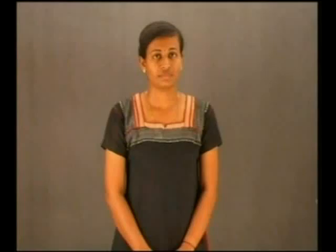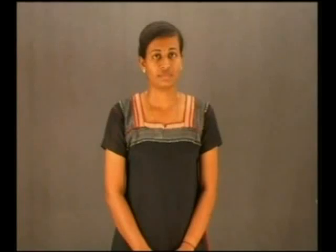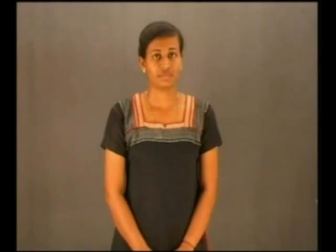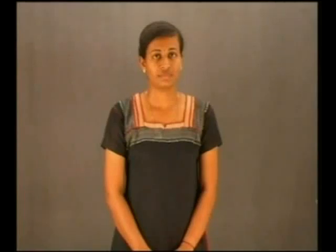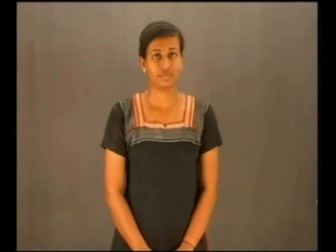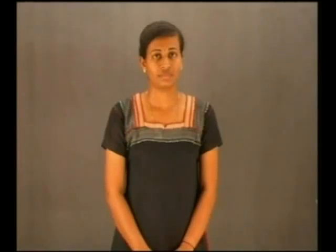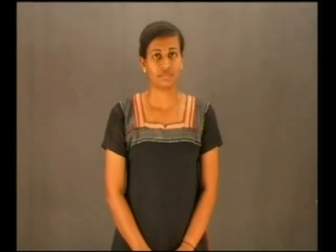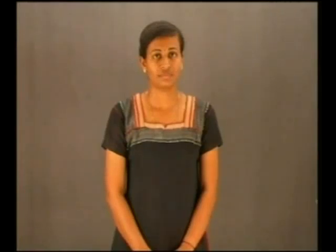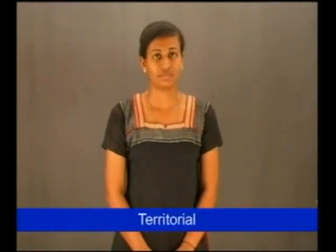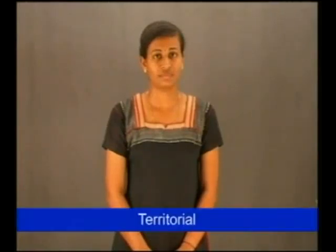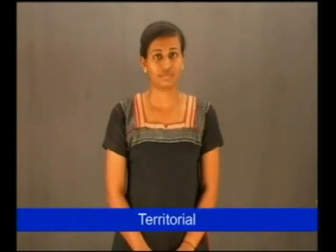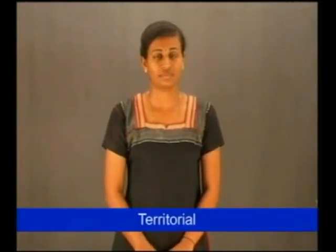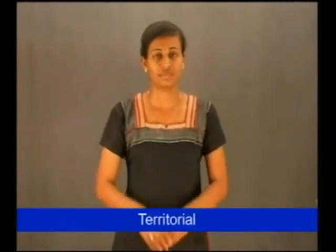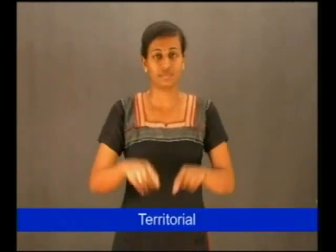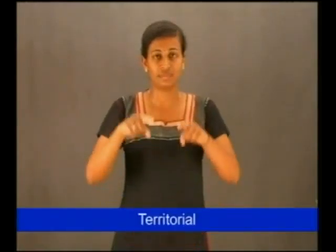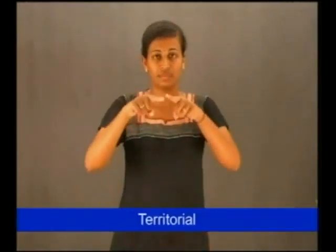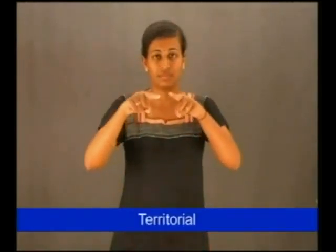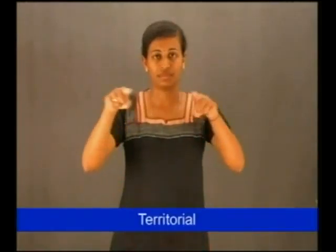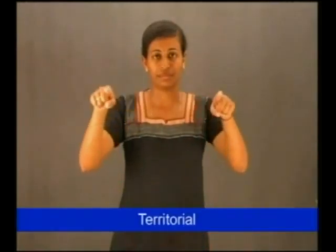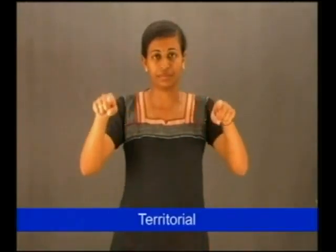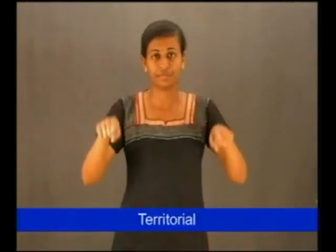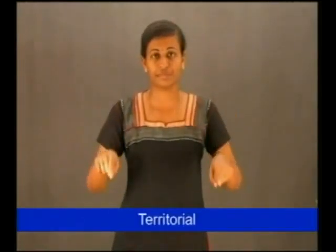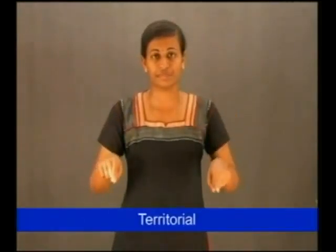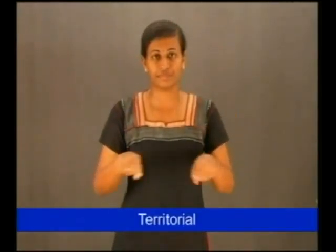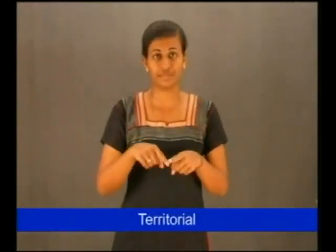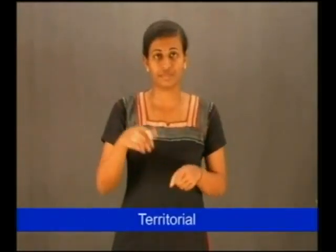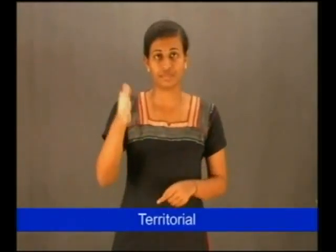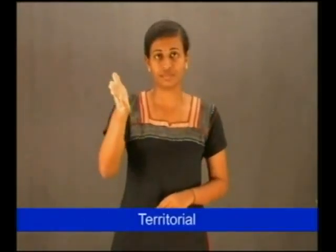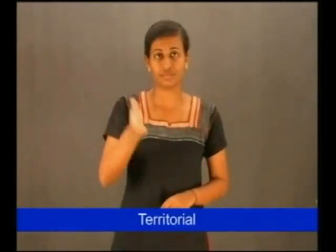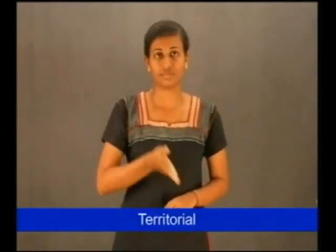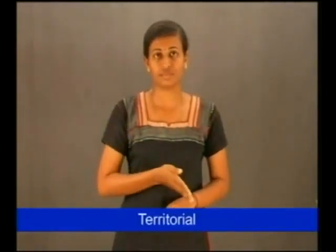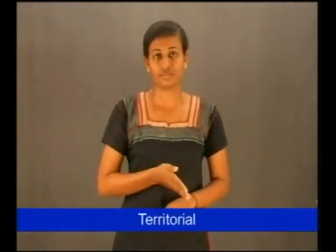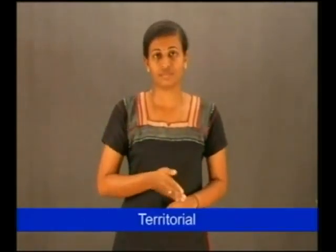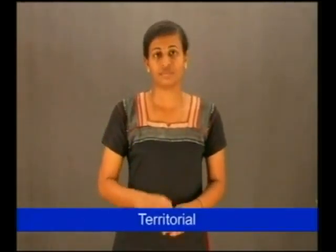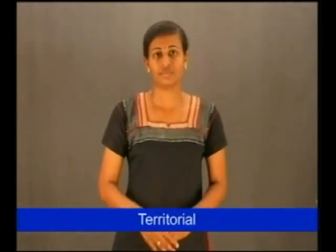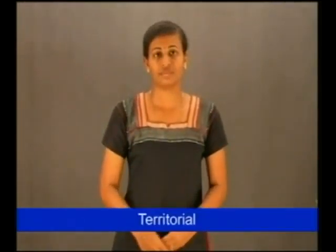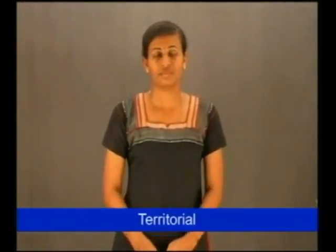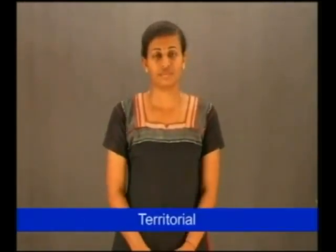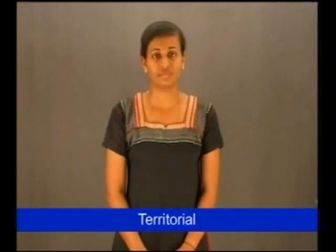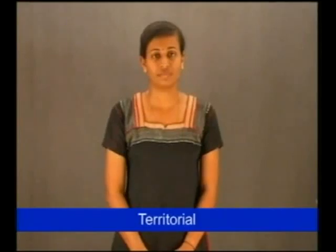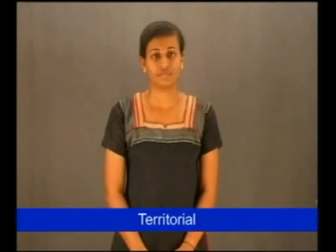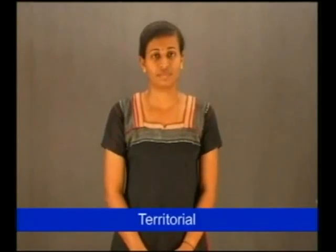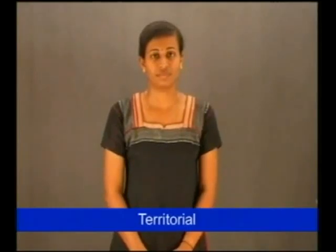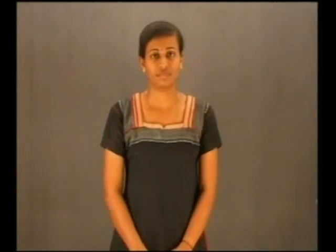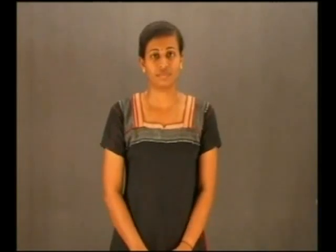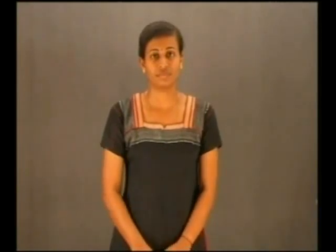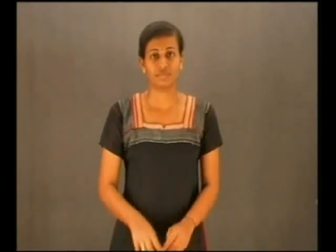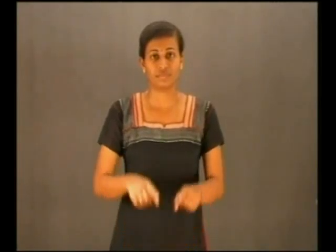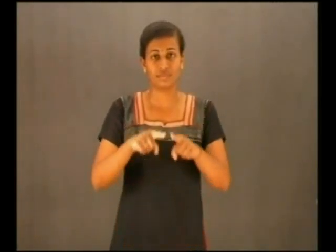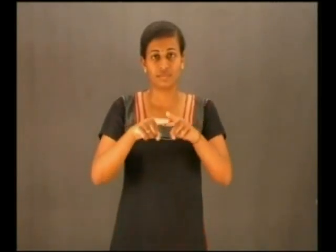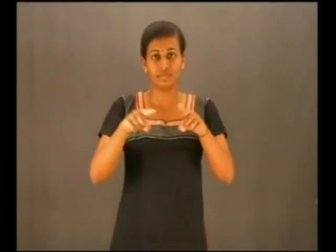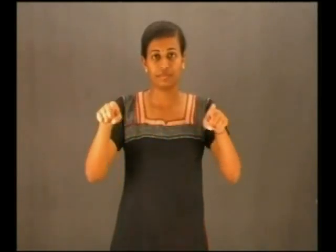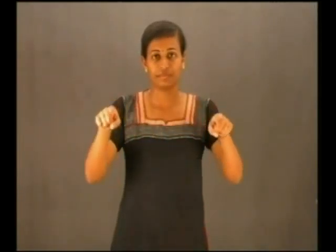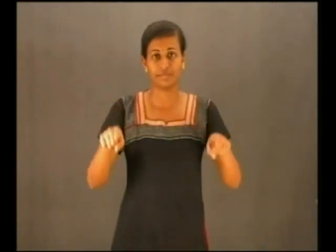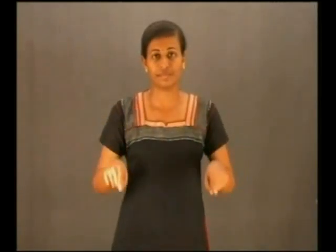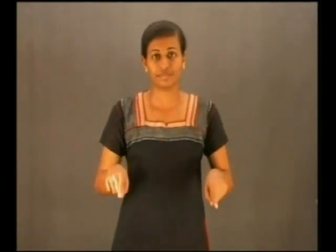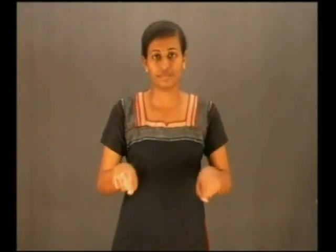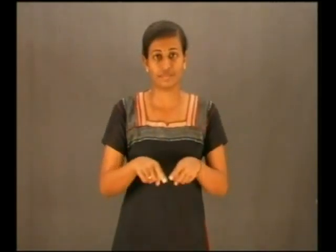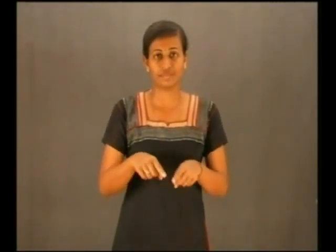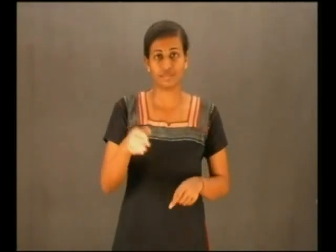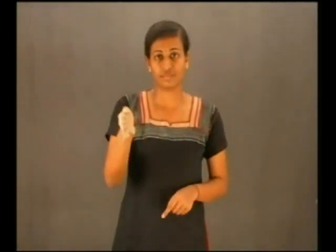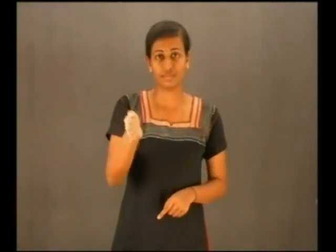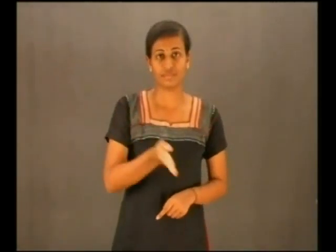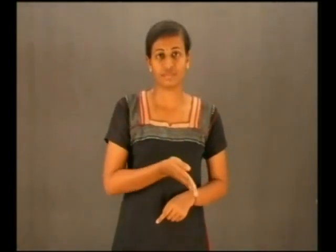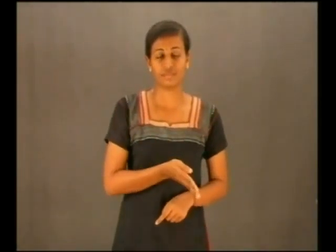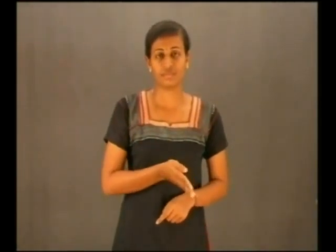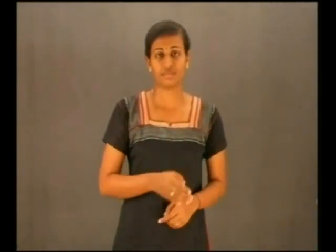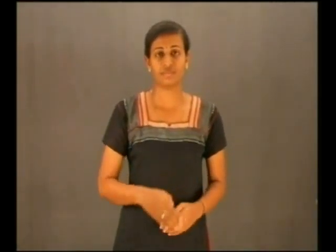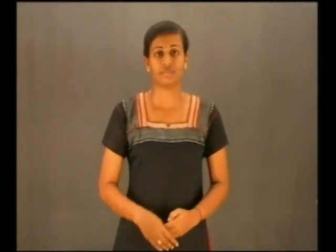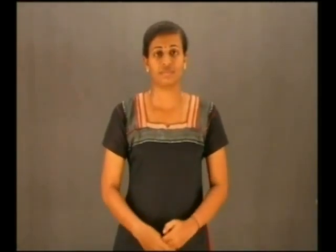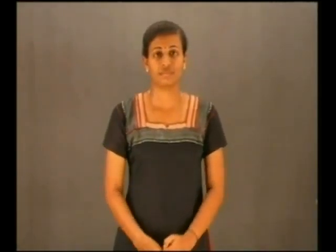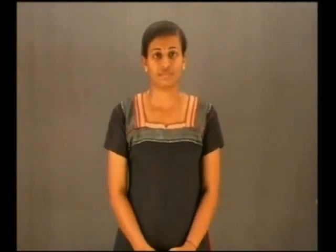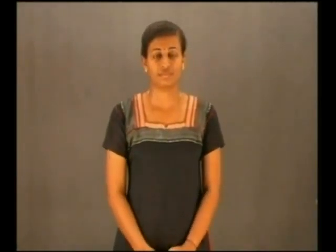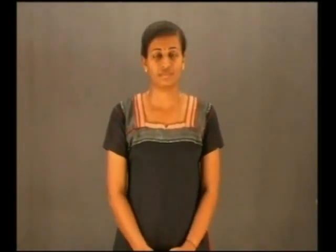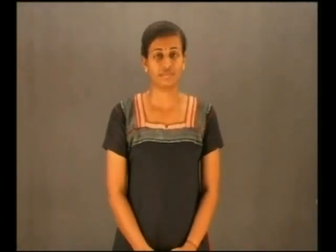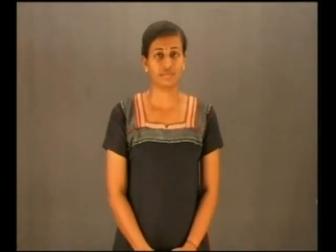Territorial